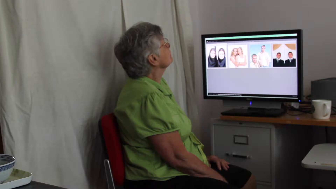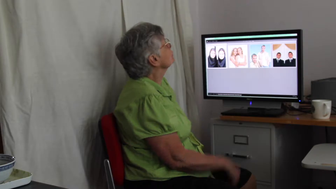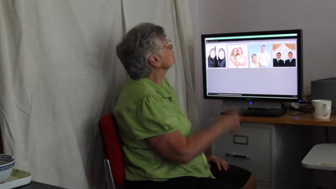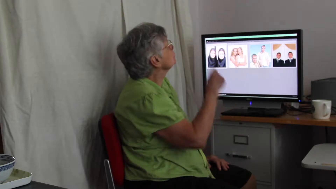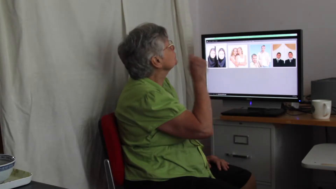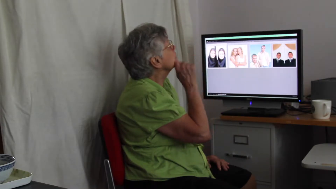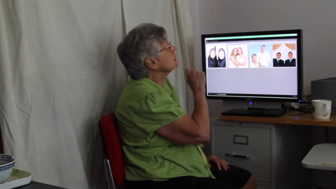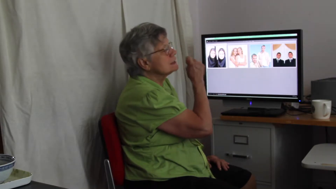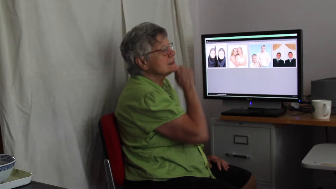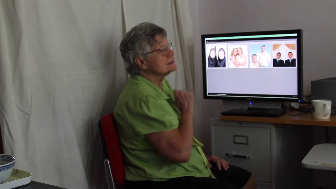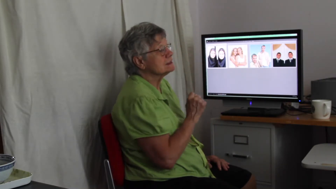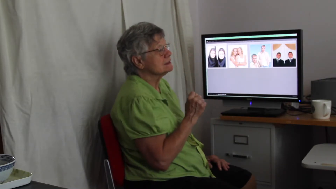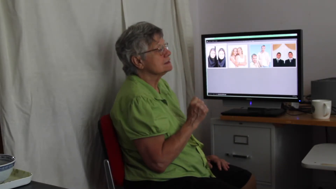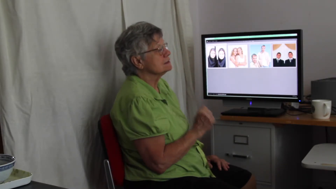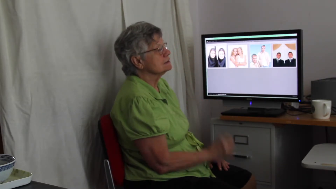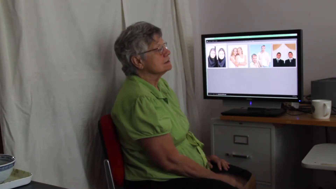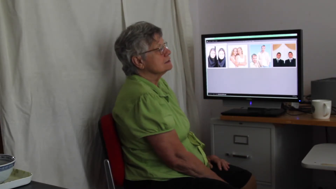twins